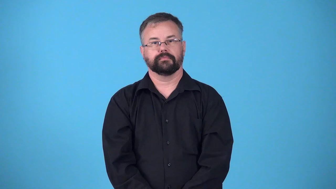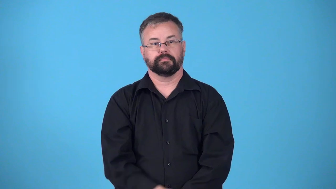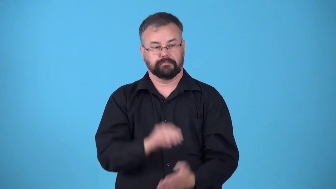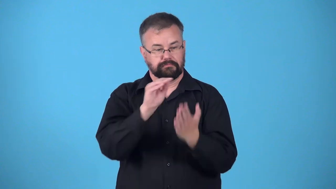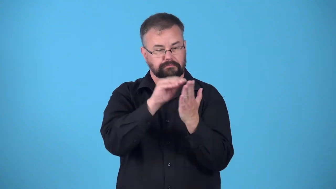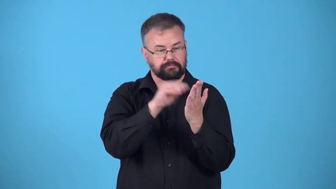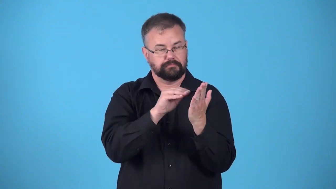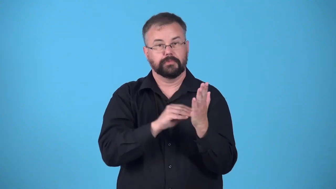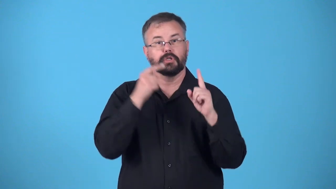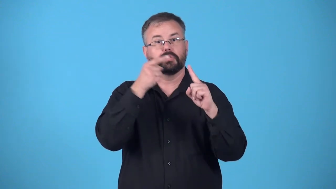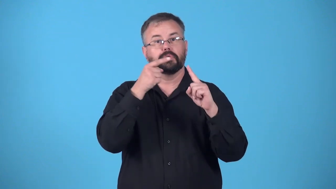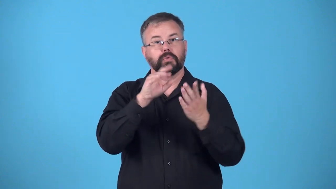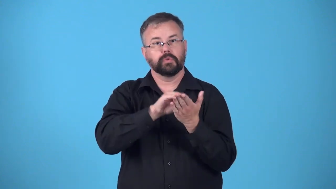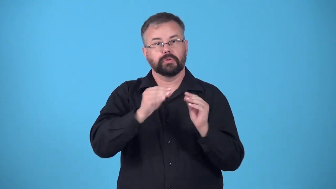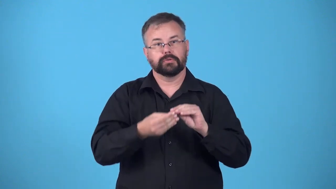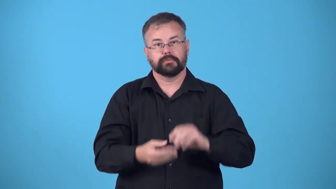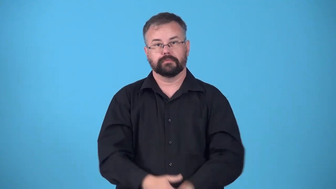chalk up